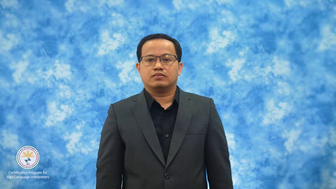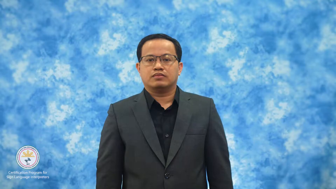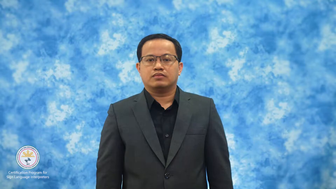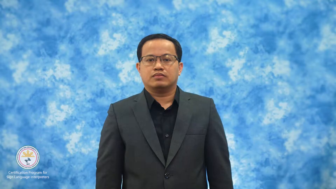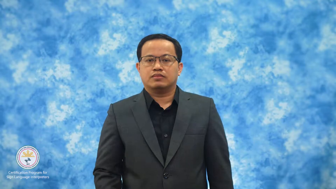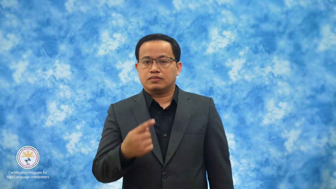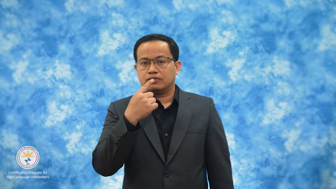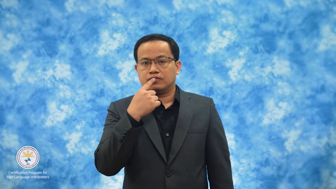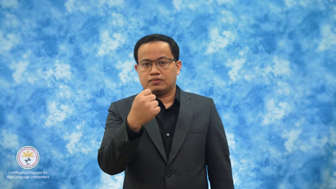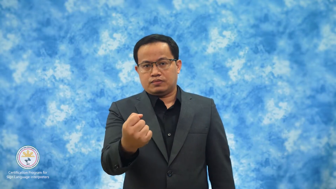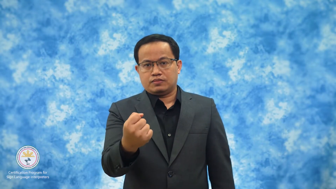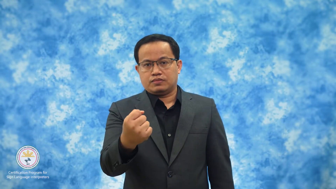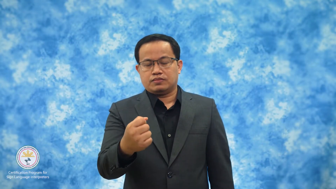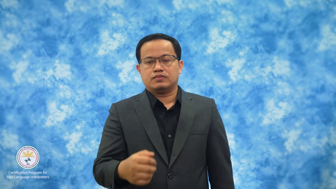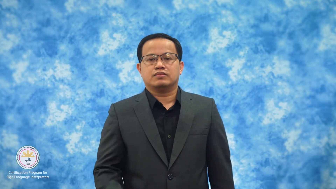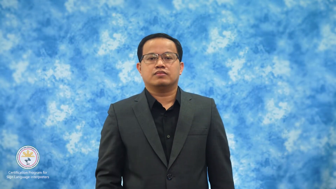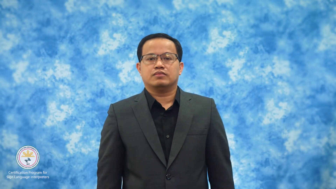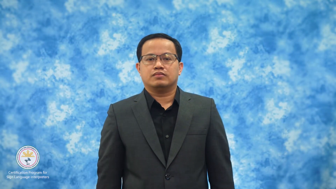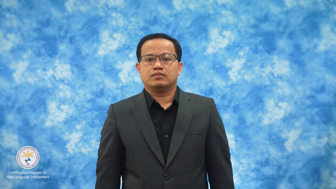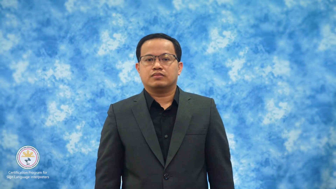Curse